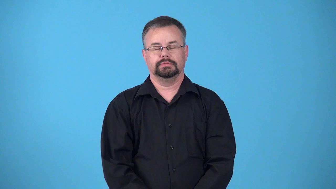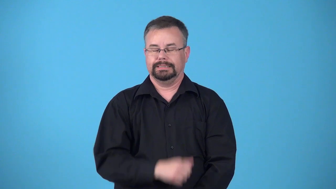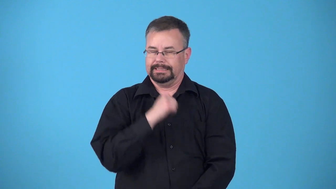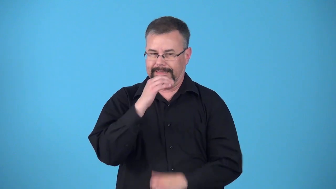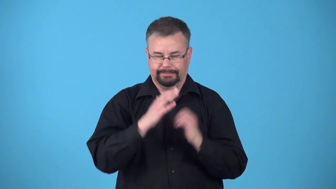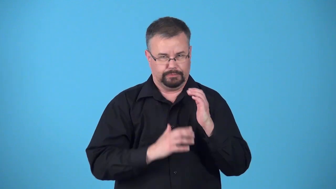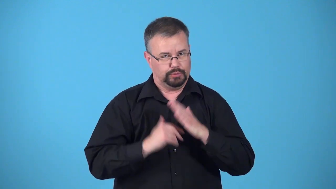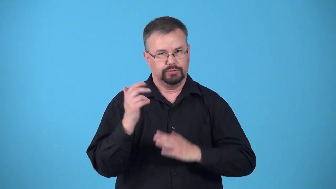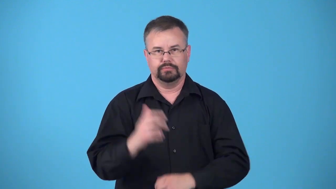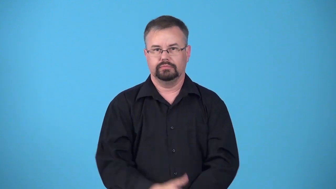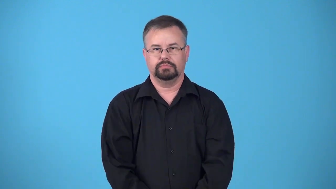uncomfortable,ill at ease